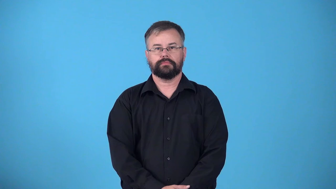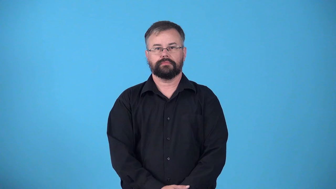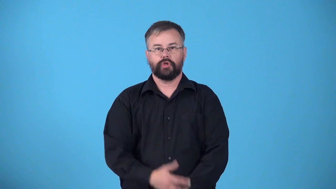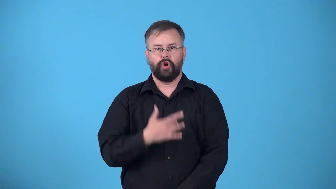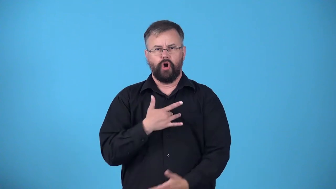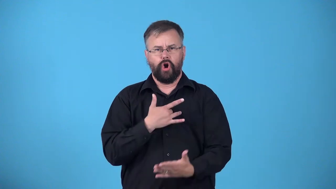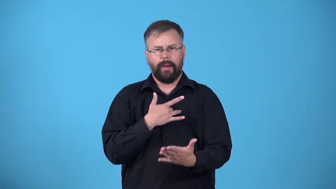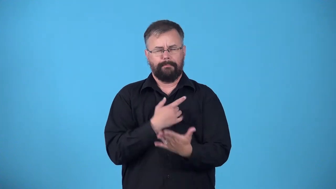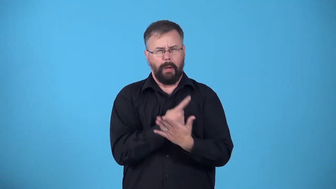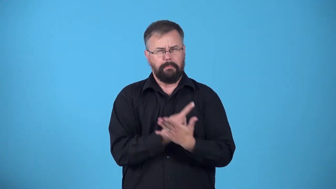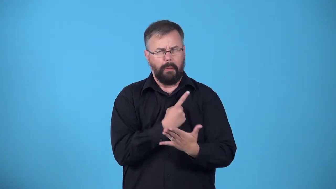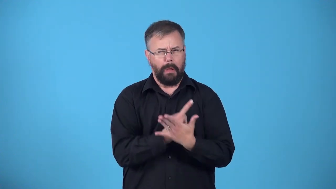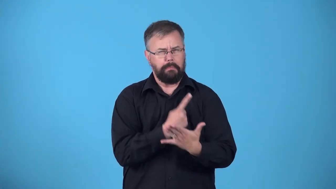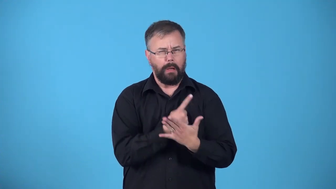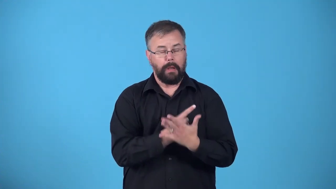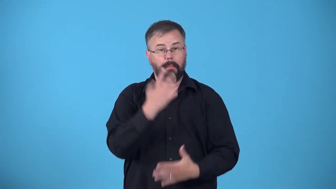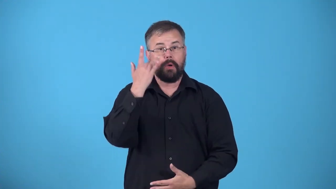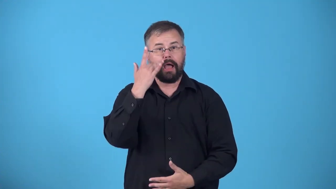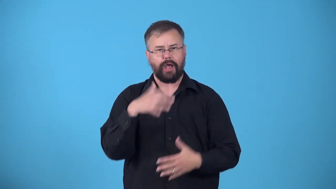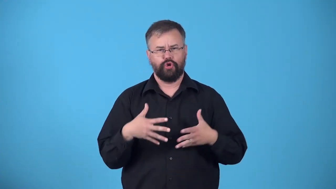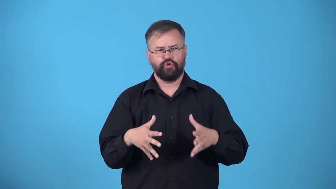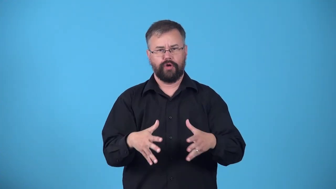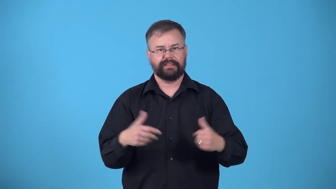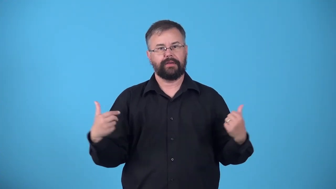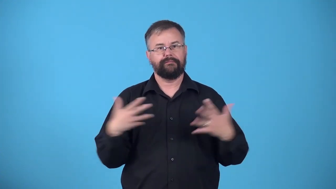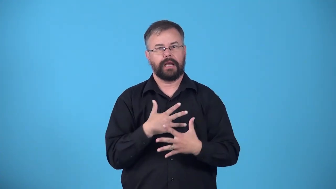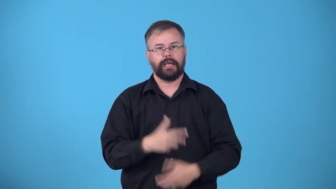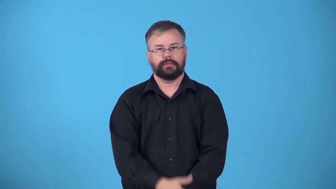hammer